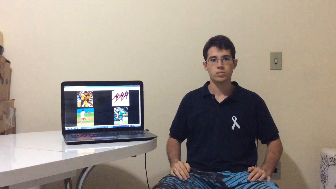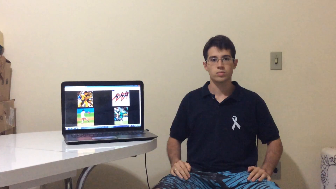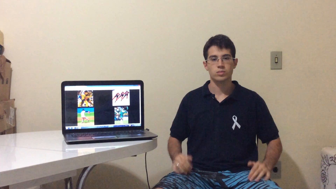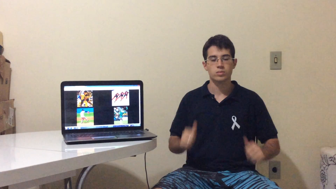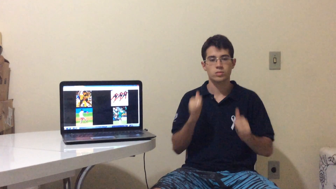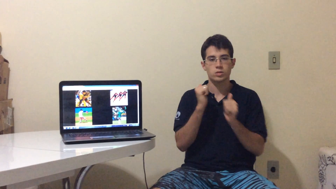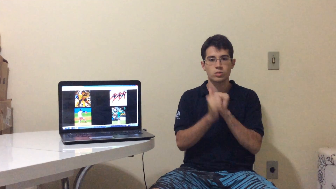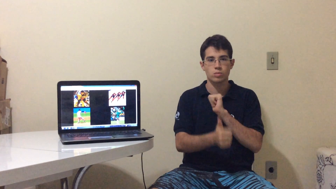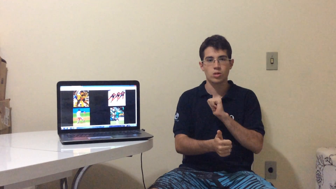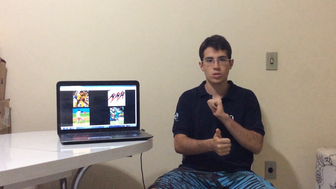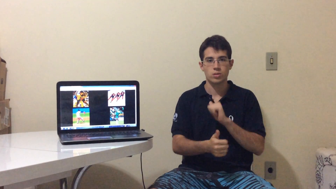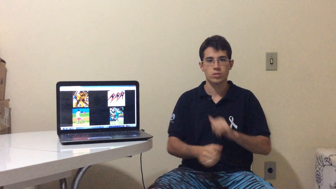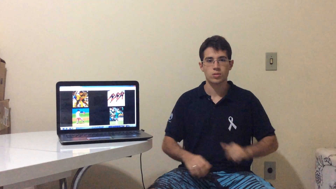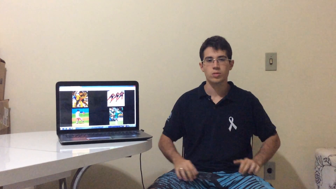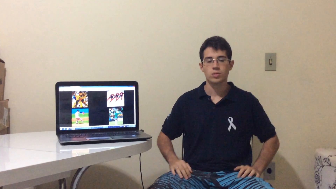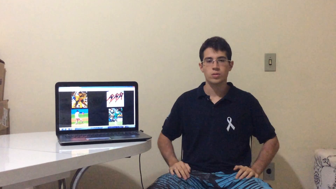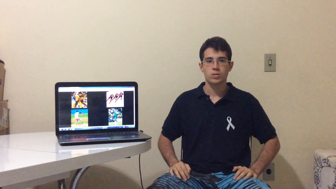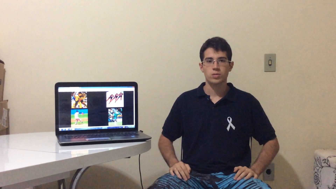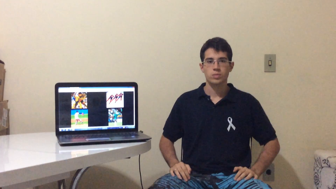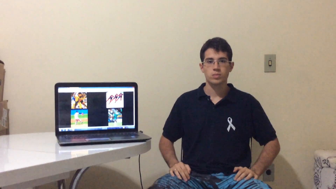athlete